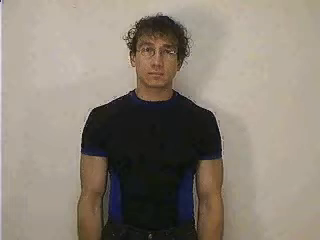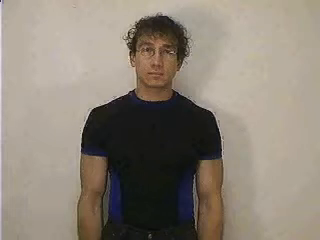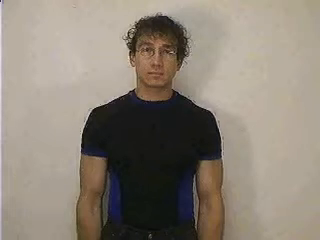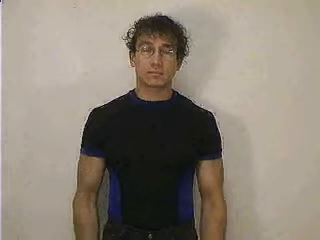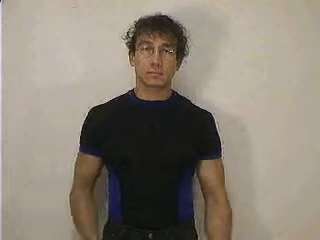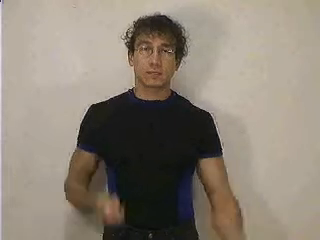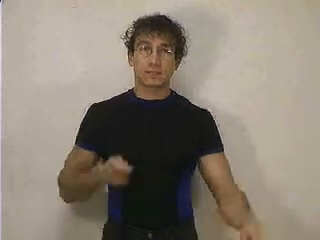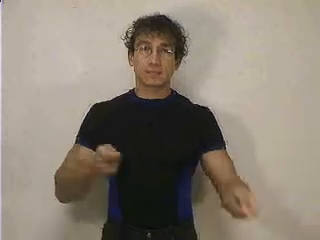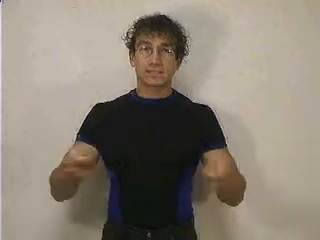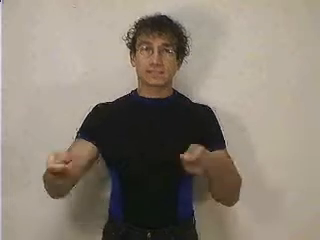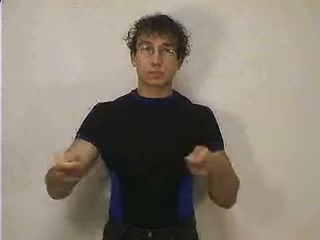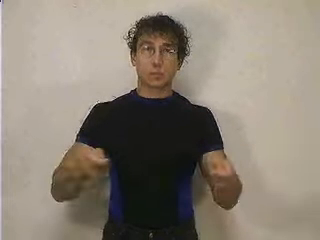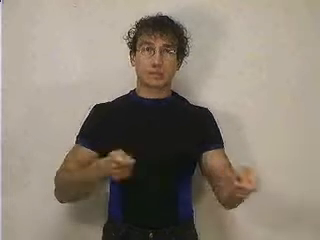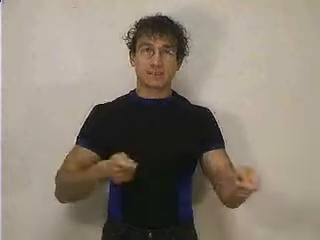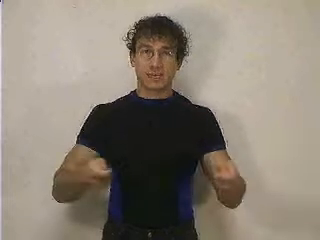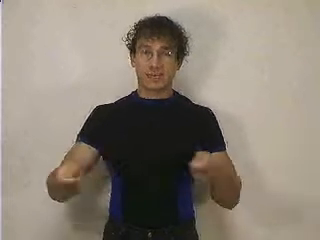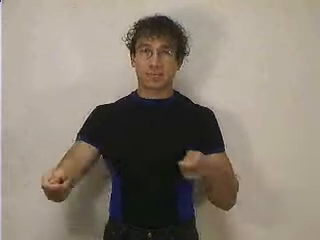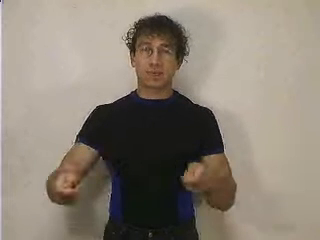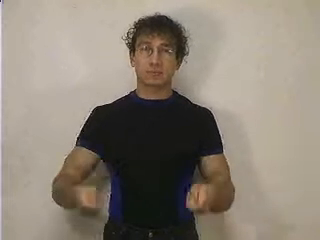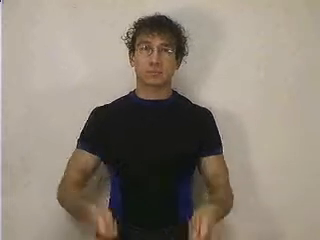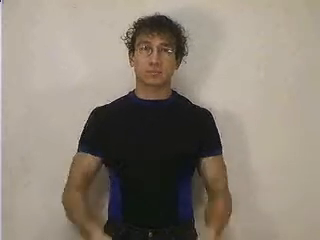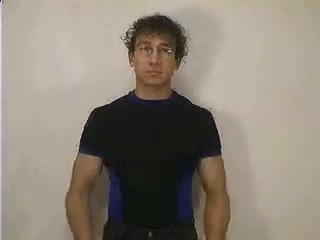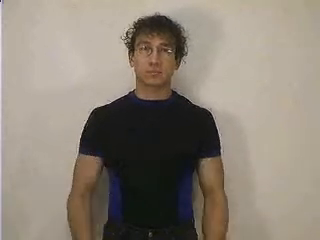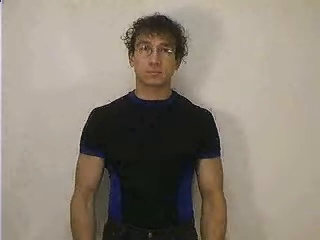disco